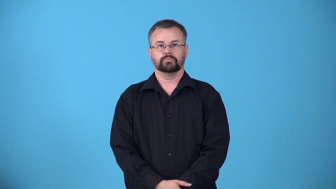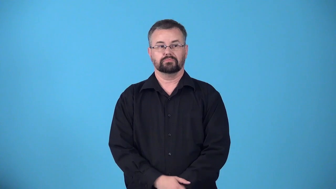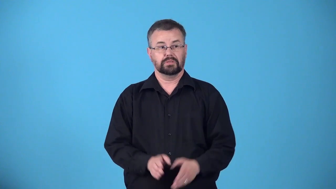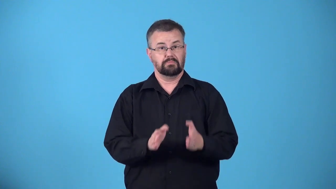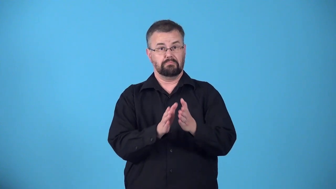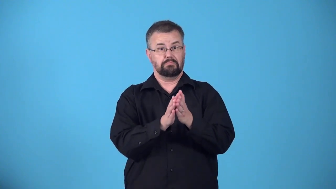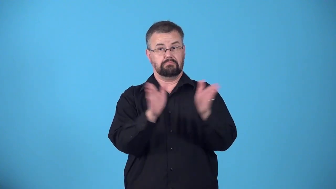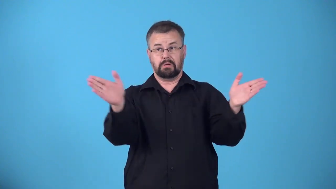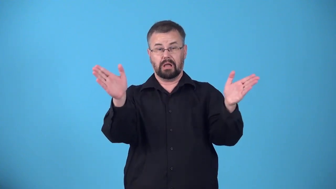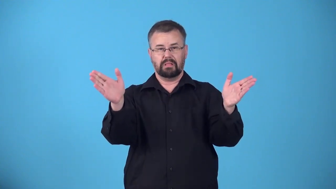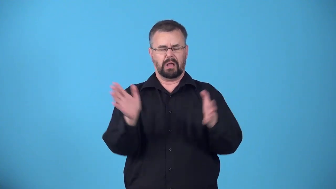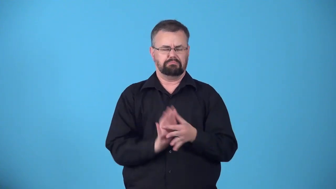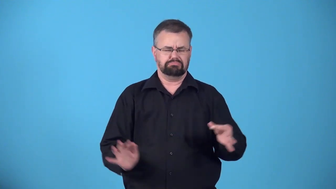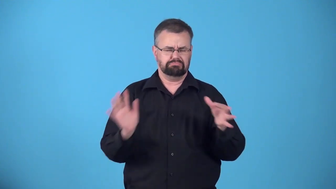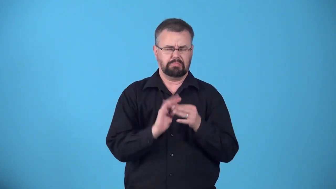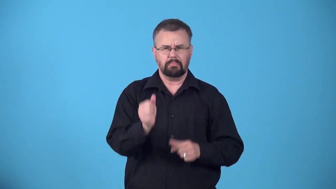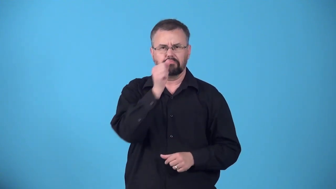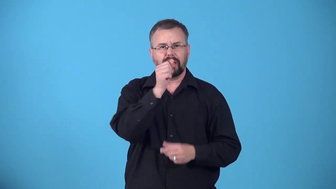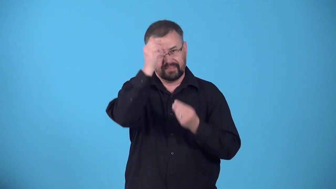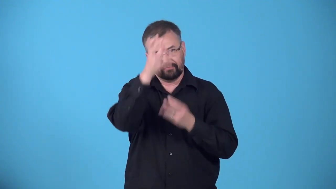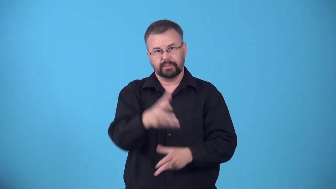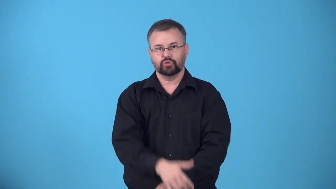airing dirty laundry